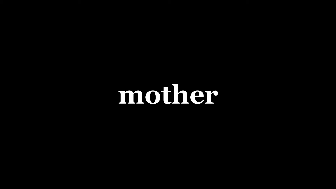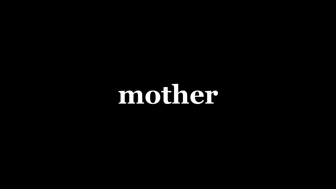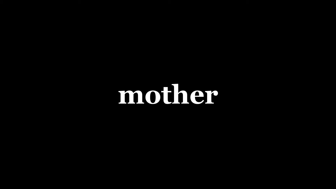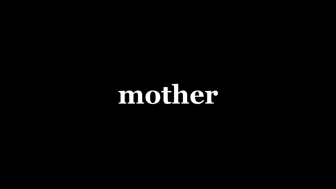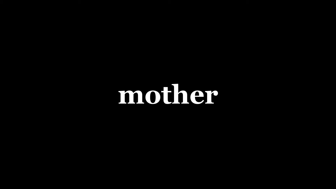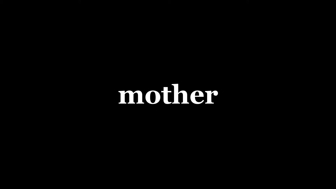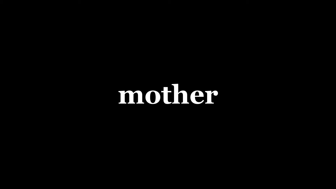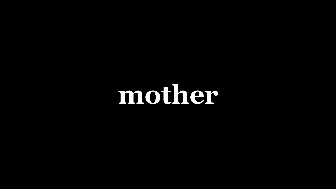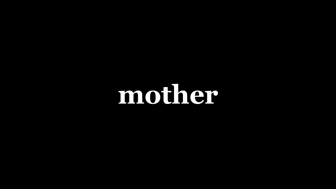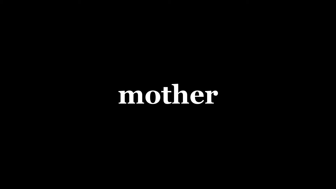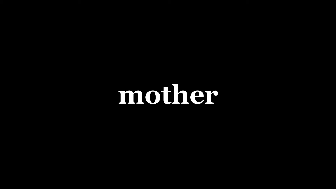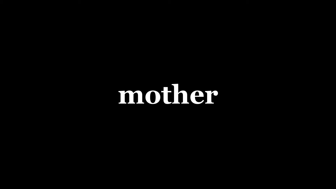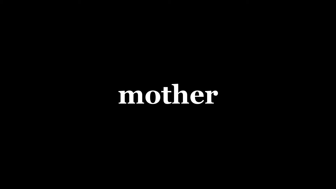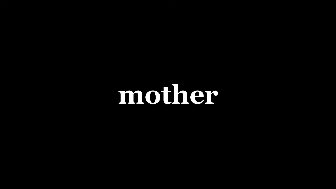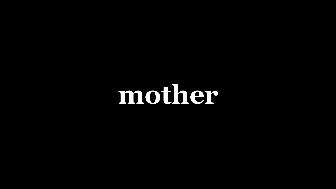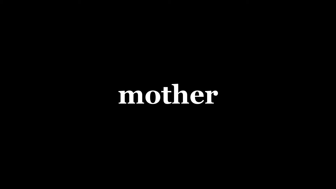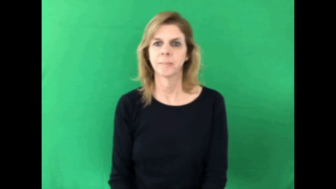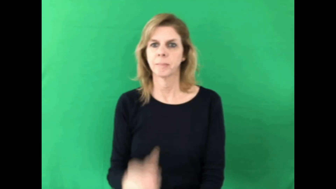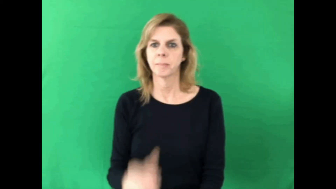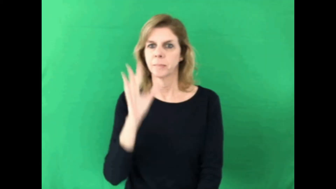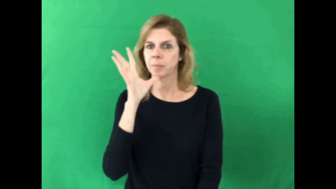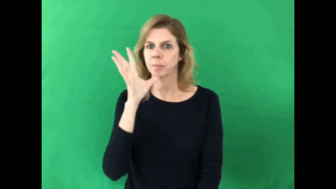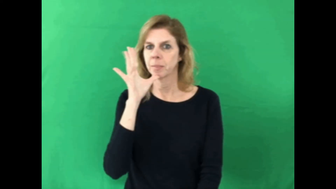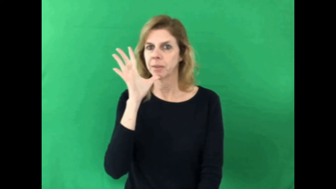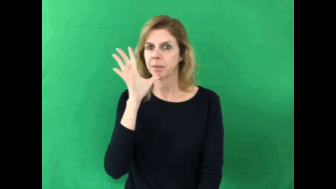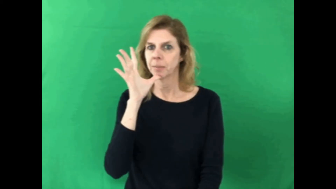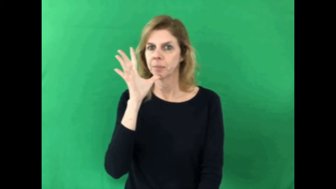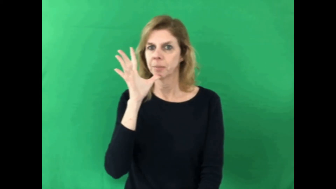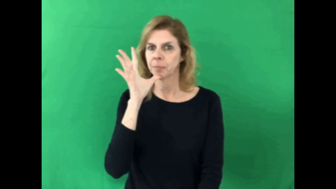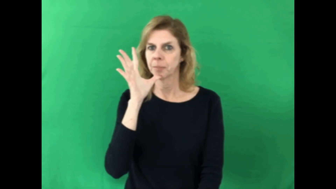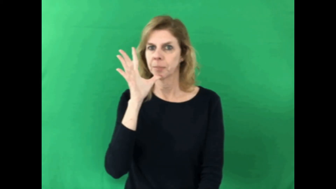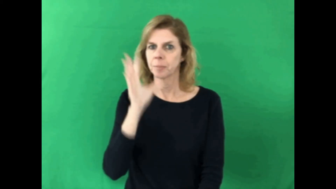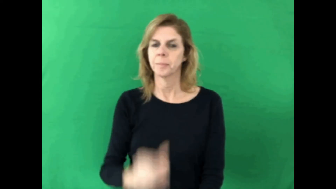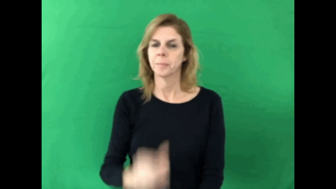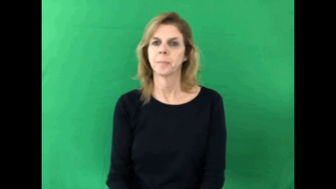Mother